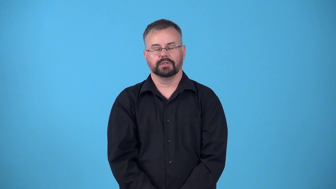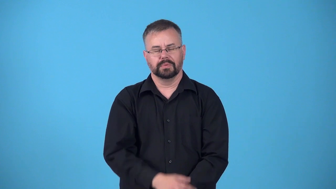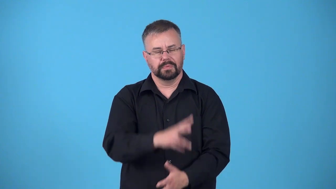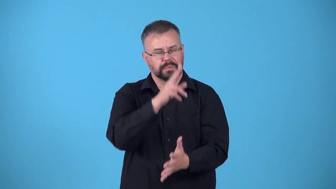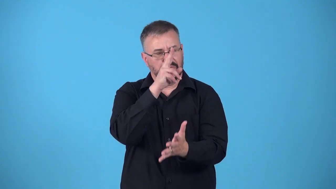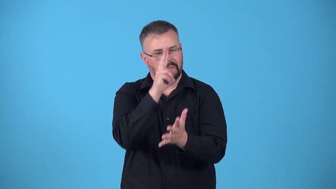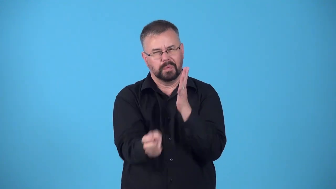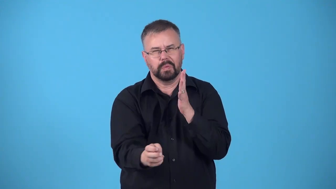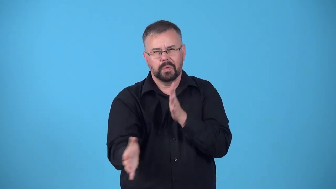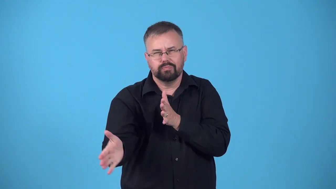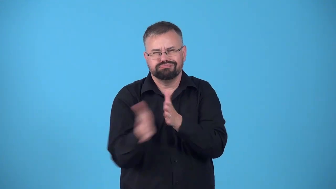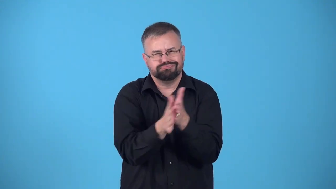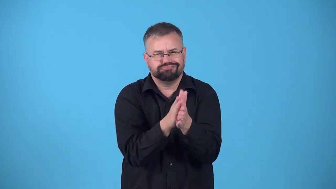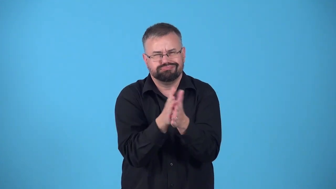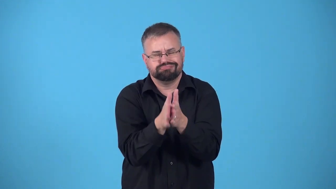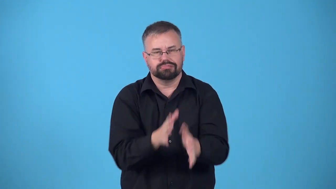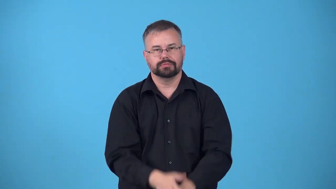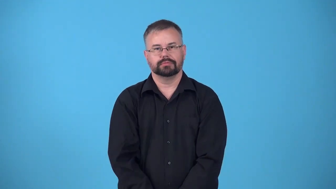throw yourself into